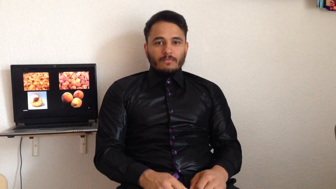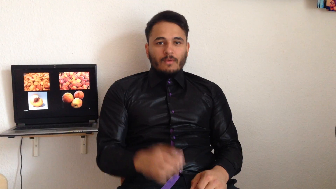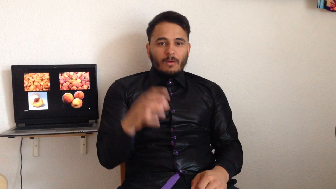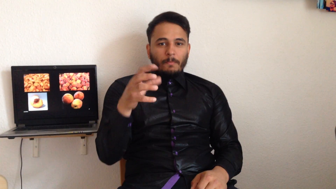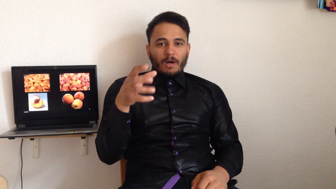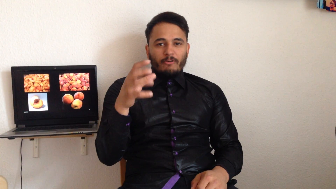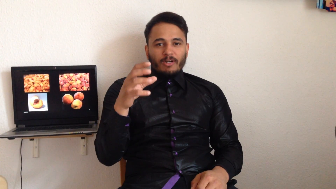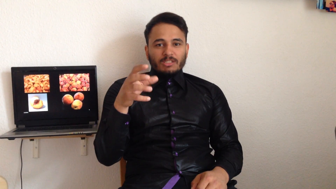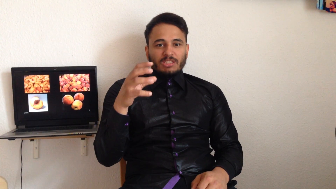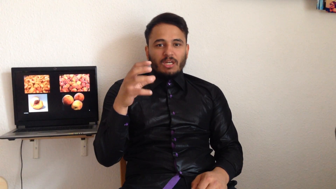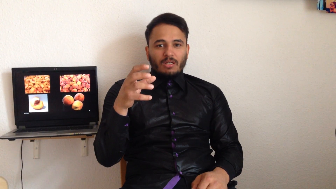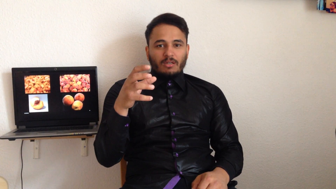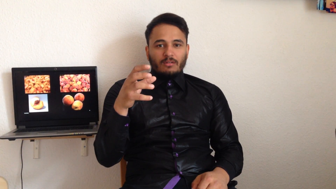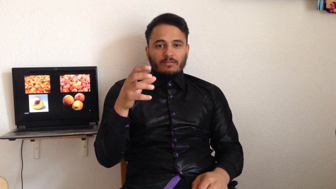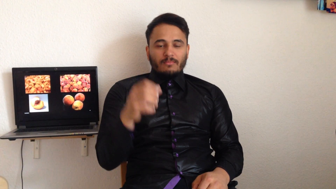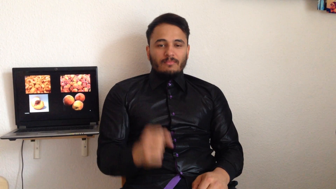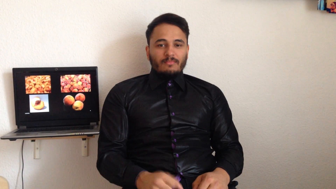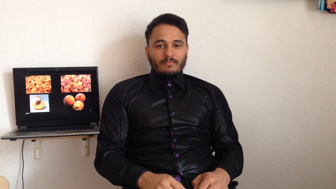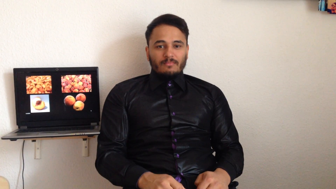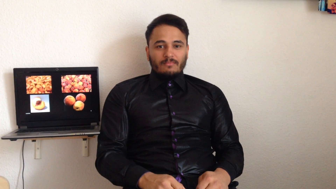peach